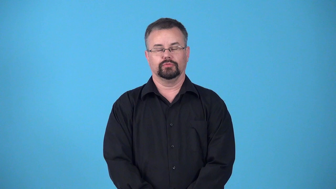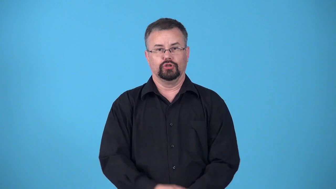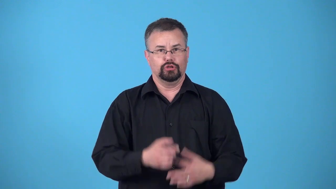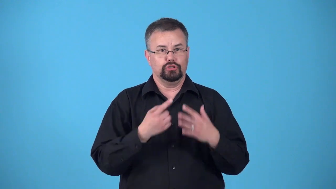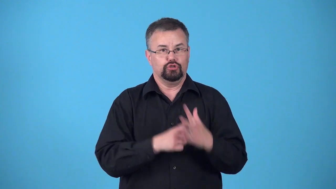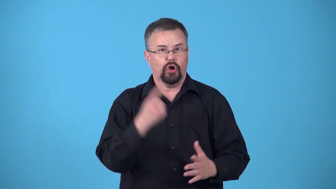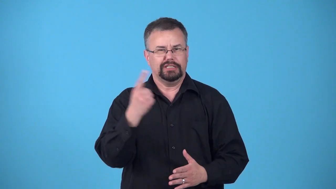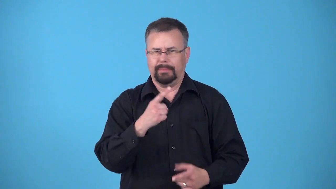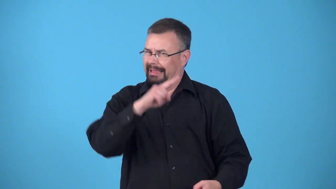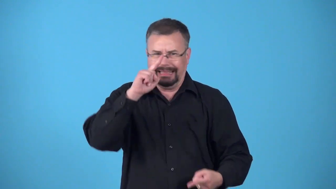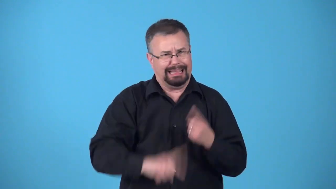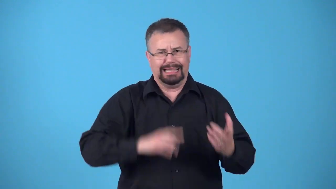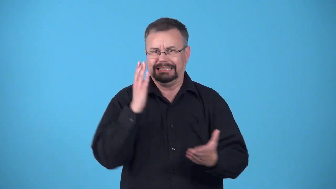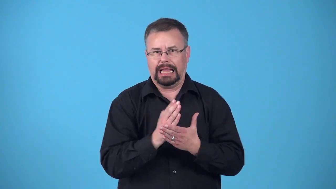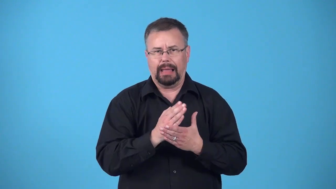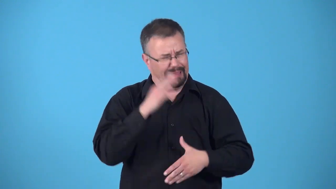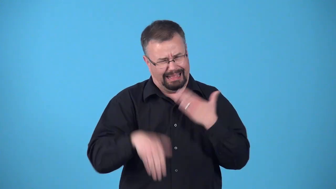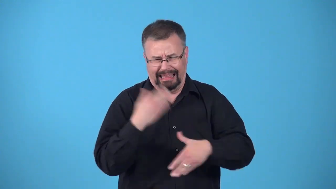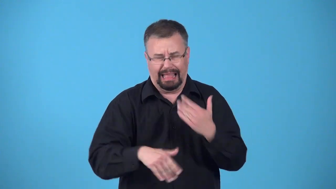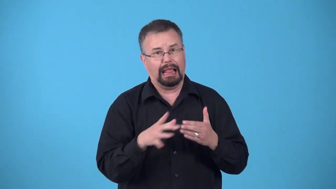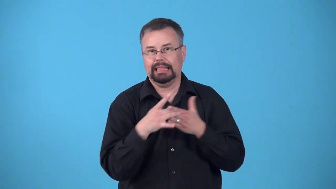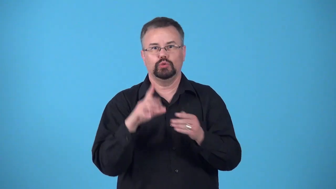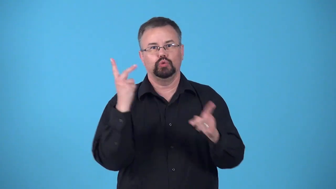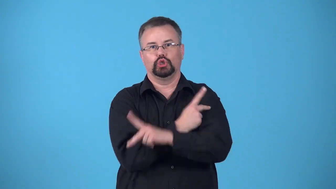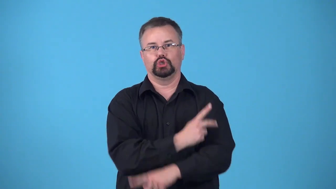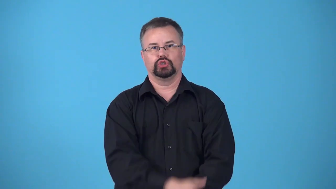slippery slope